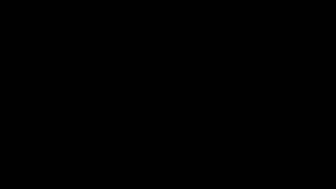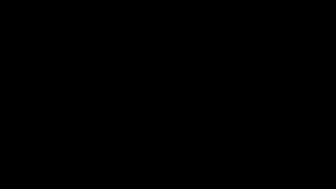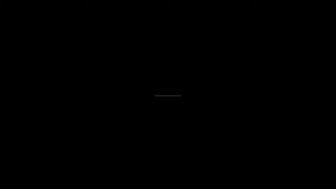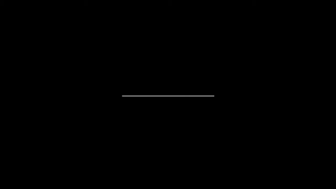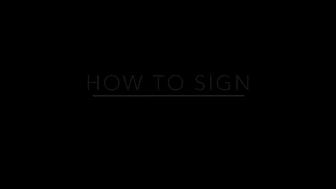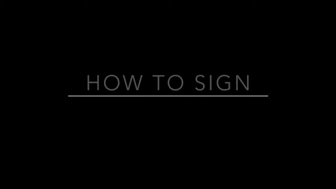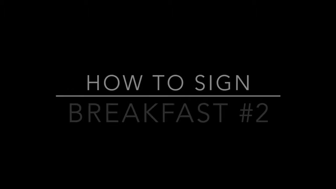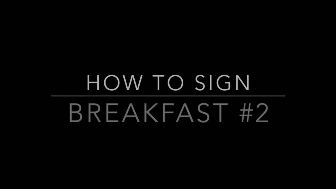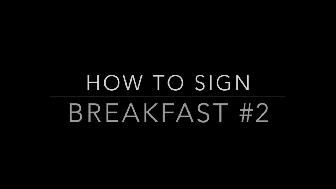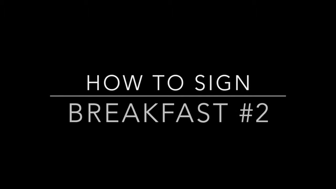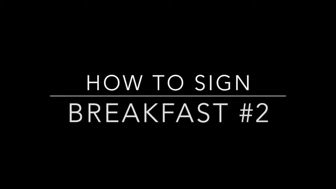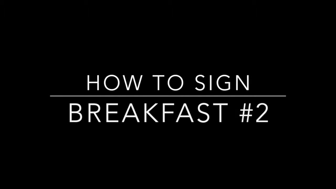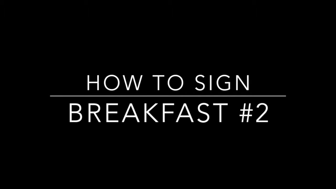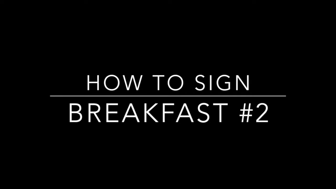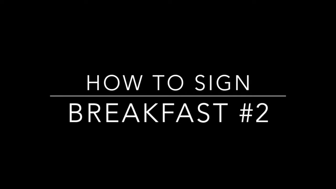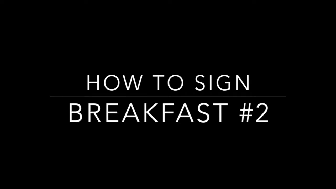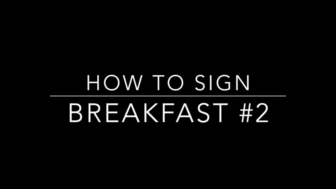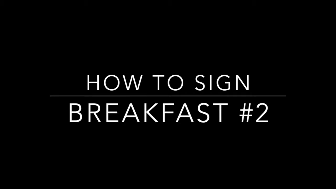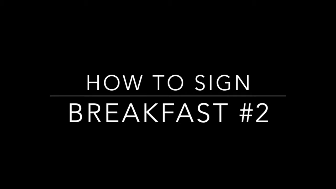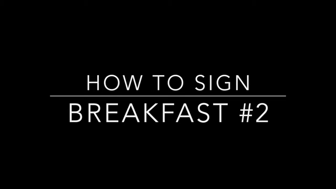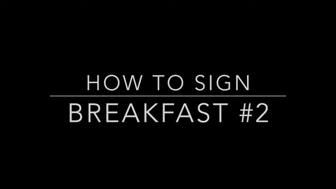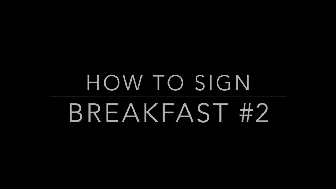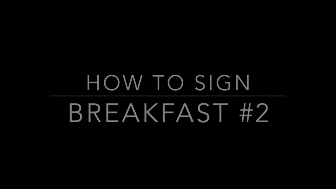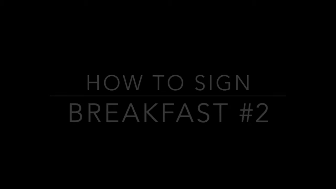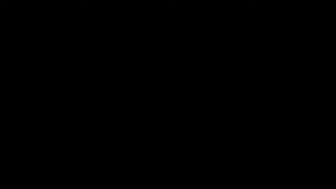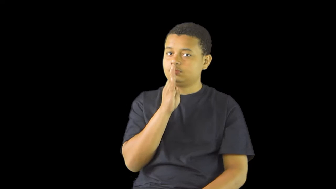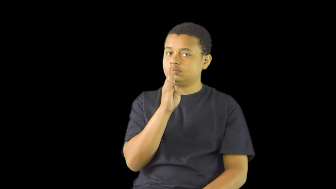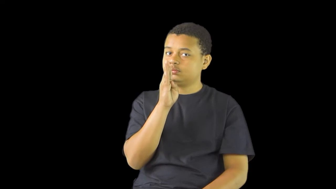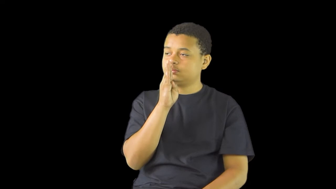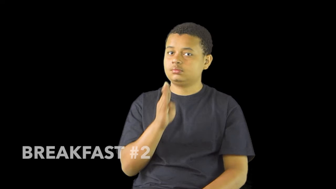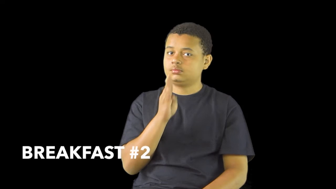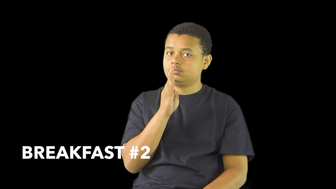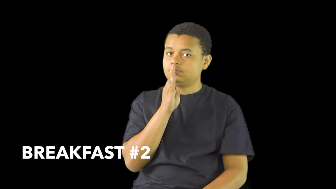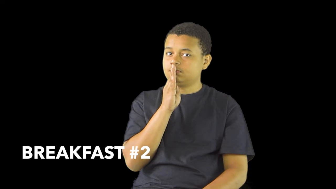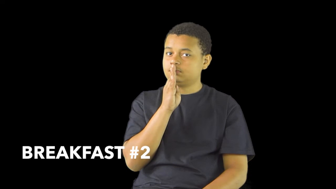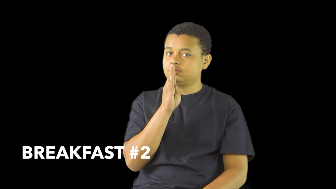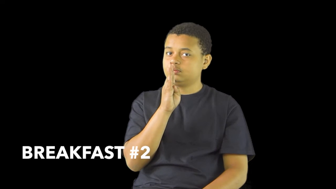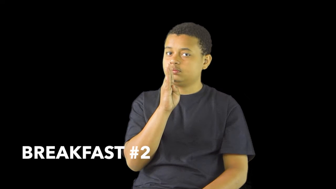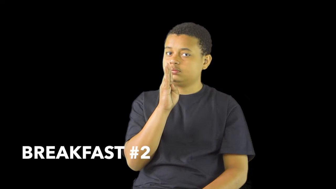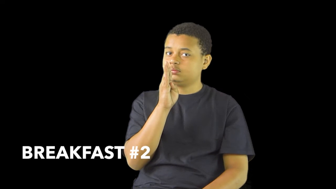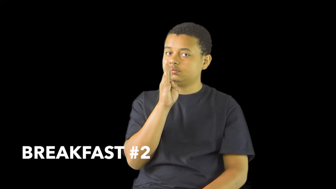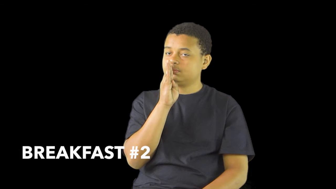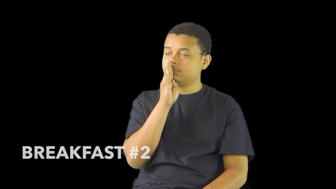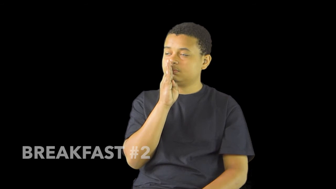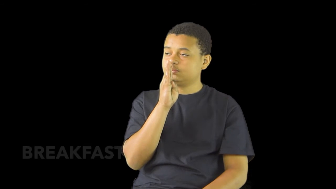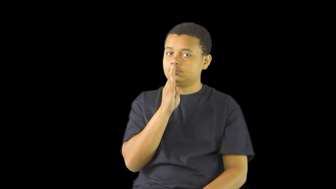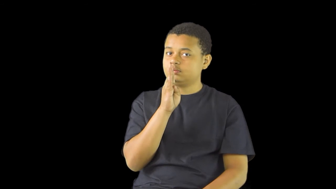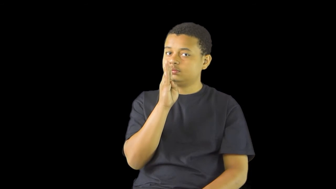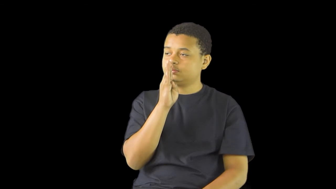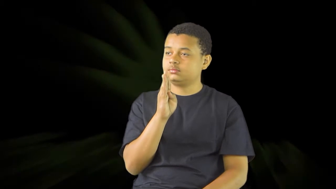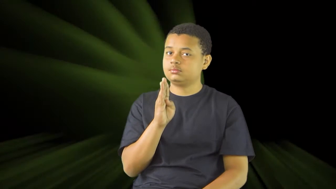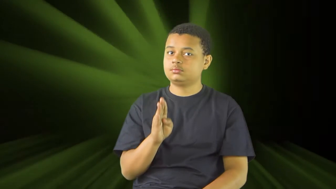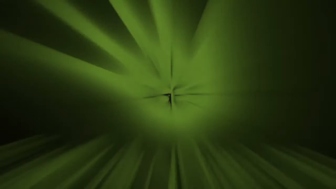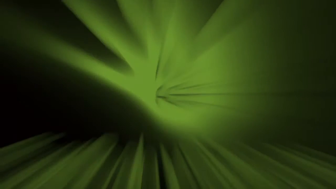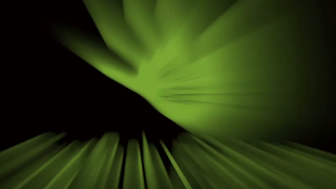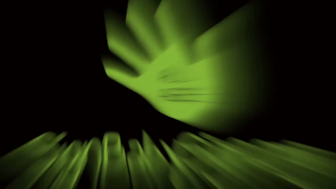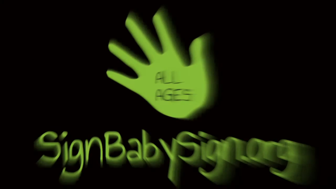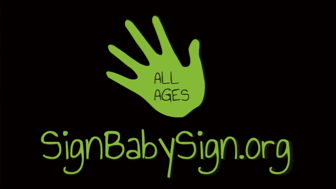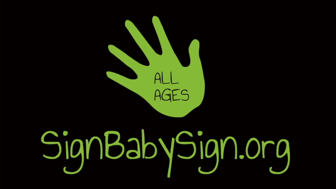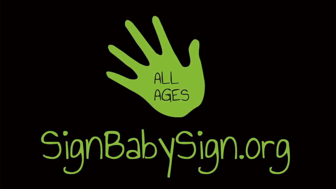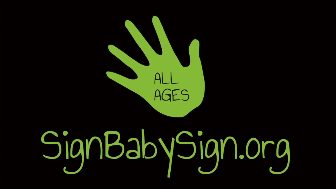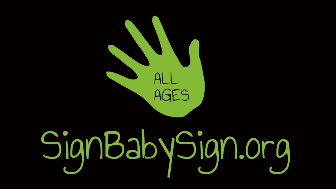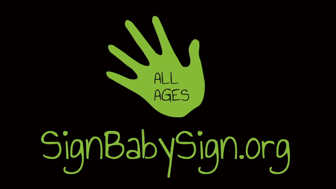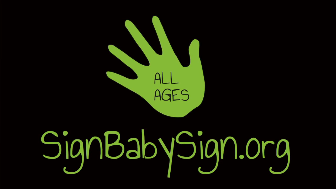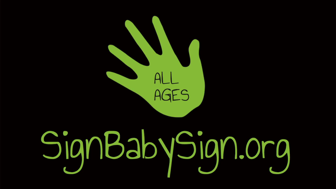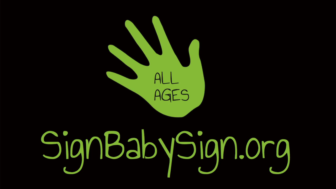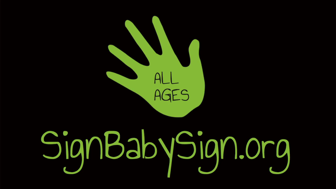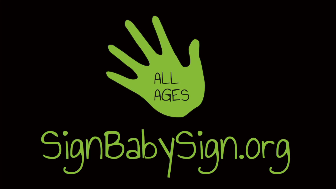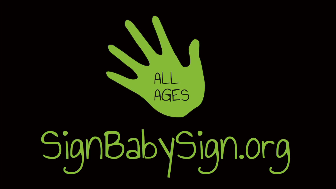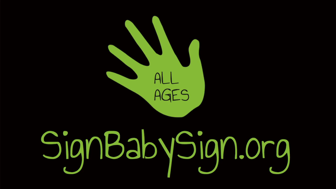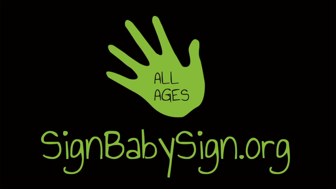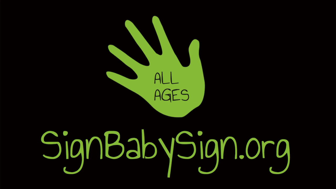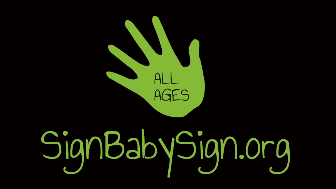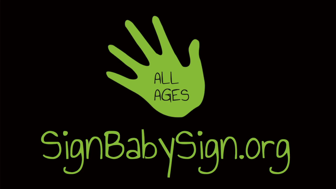Breakfast